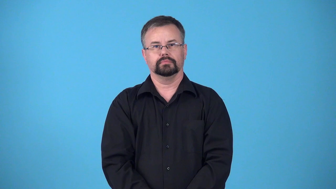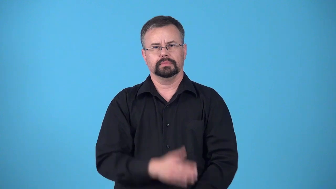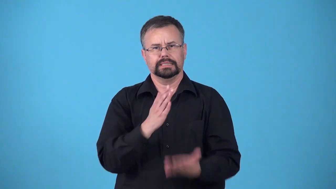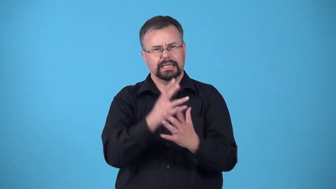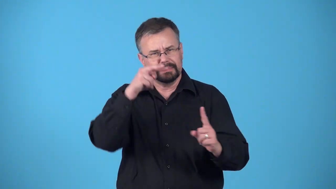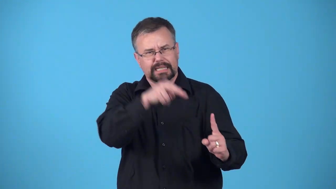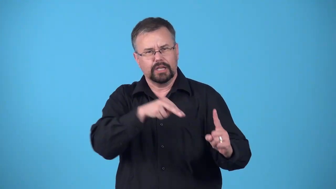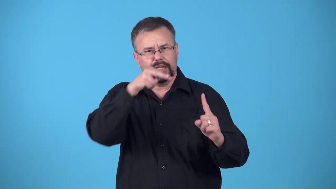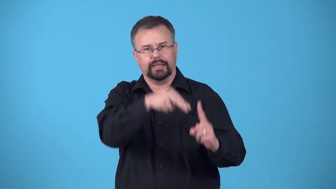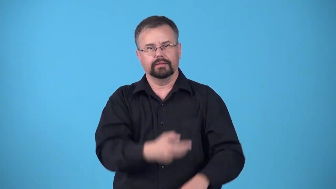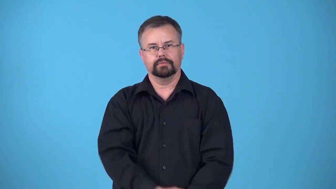take a picture, it will last longer